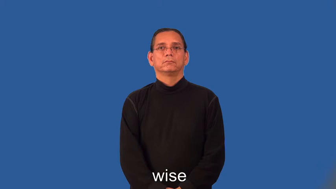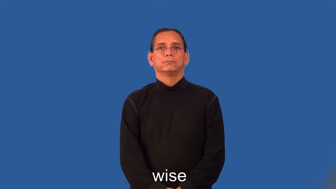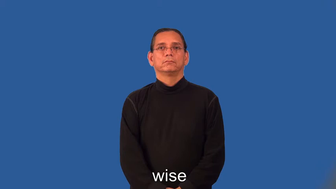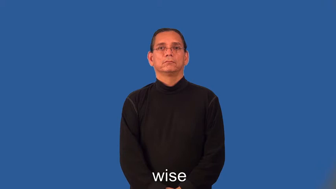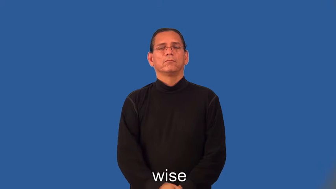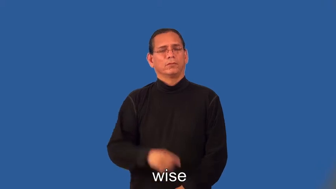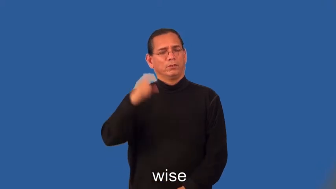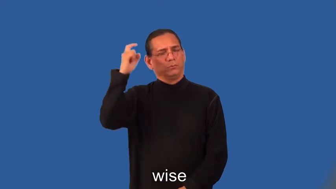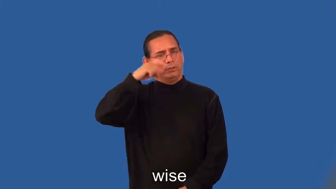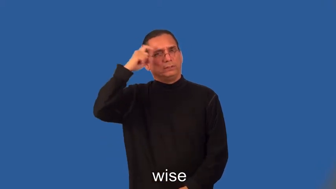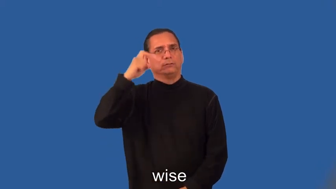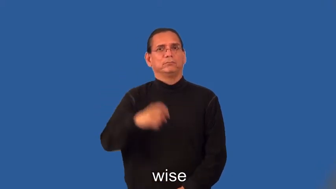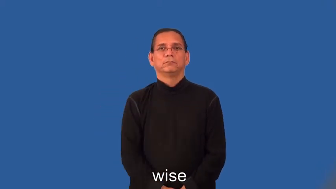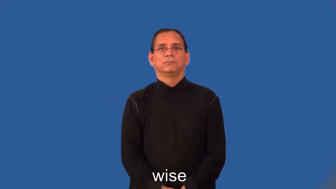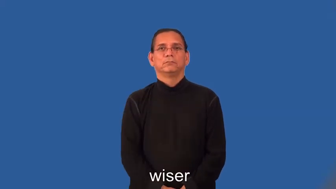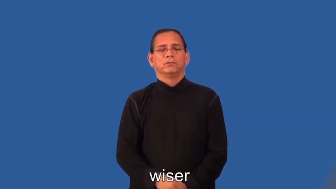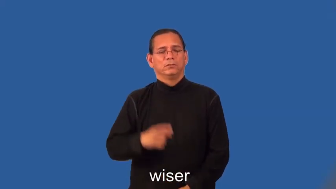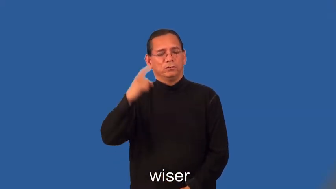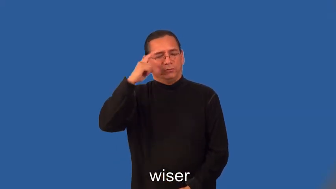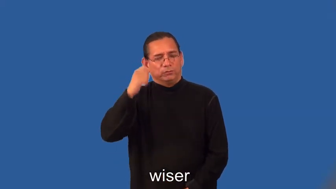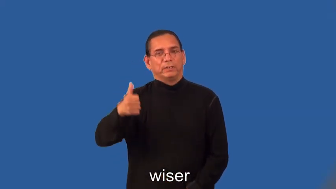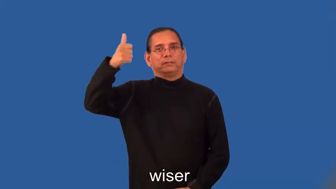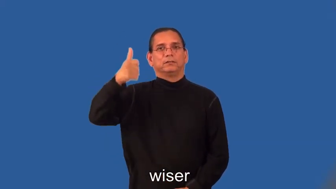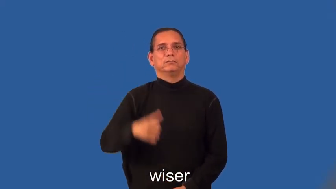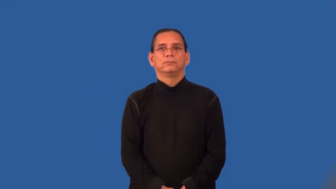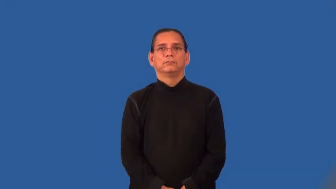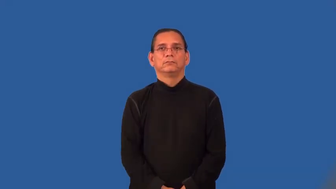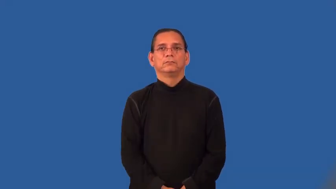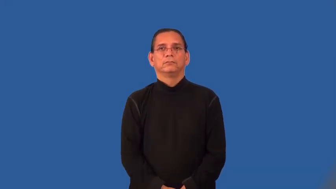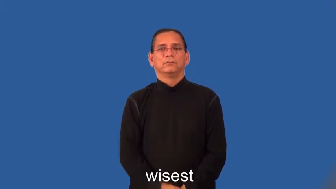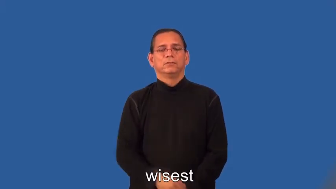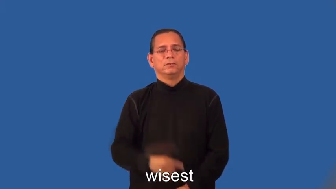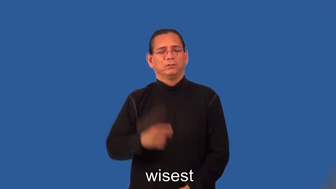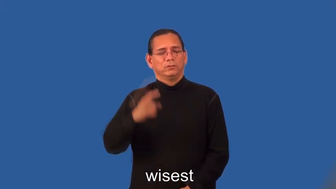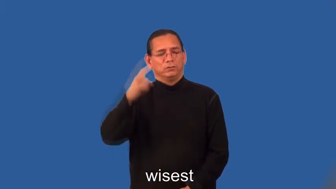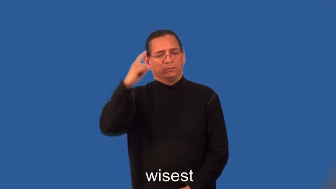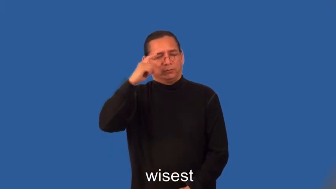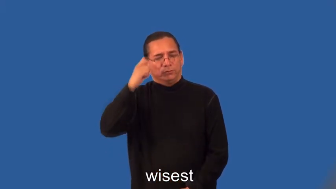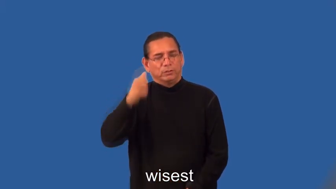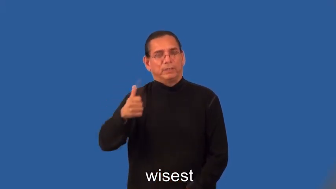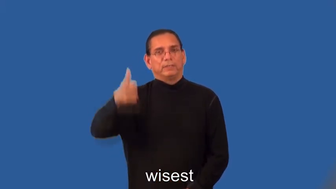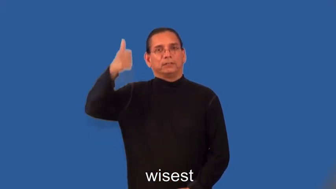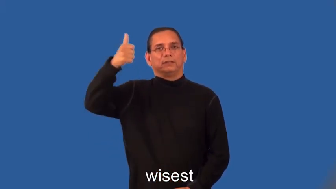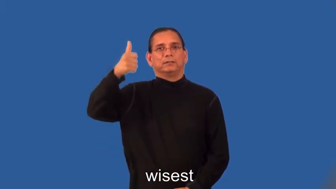wiser,wisest